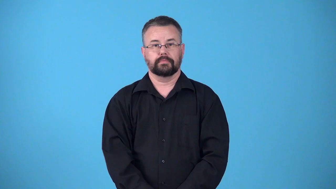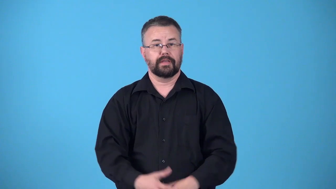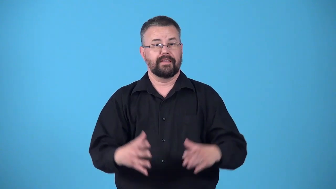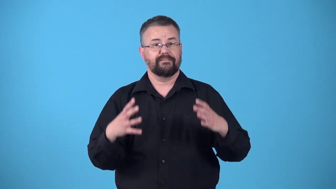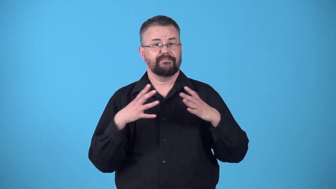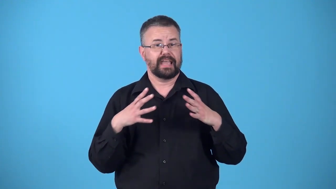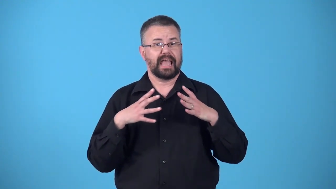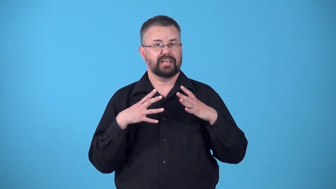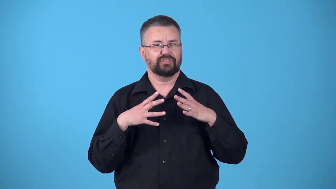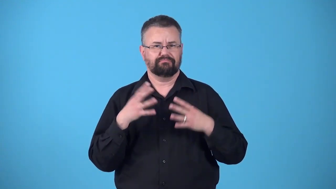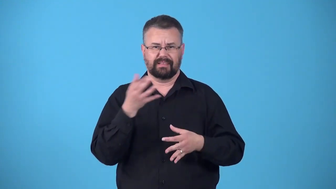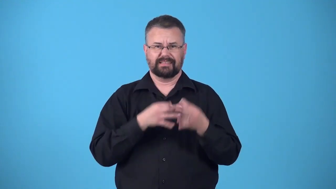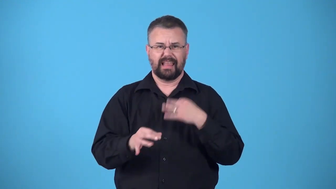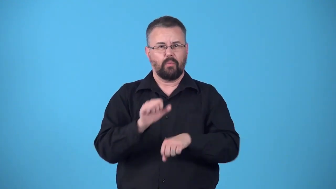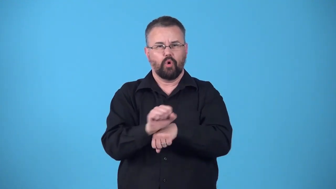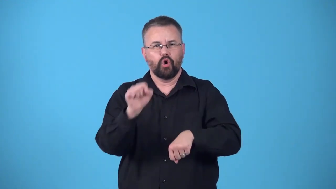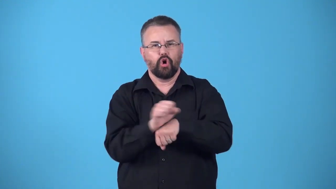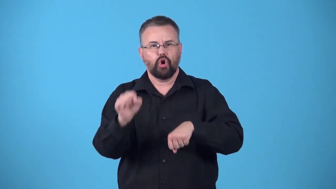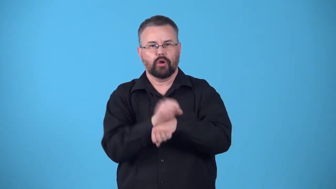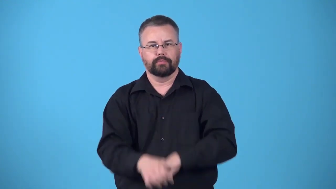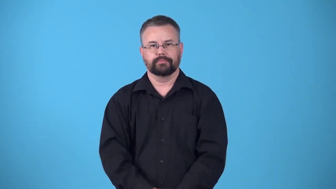busman's holiday